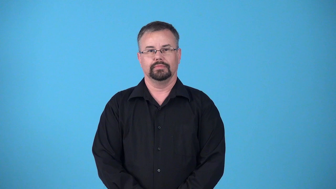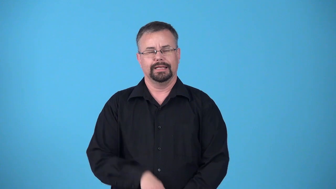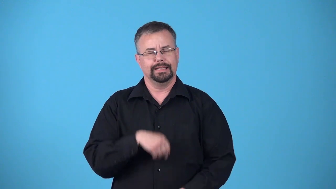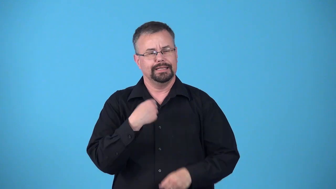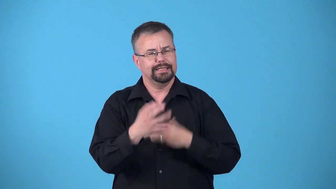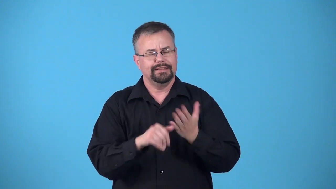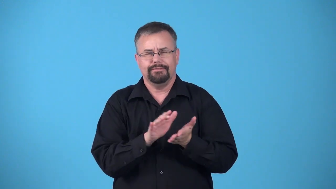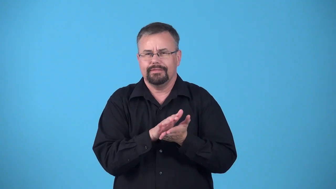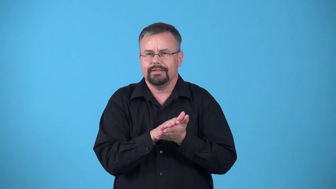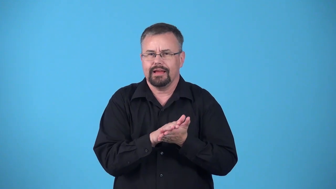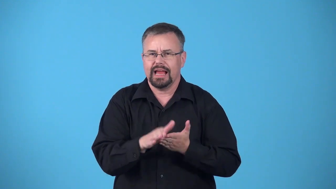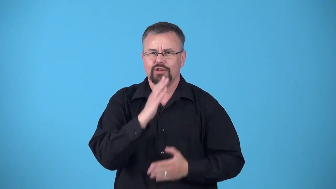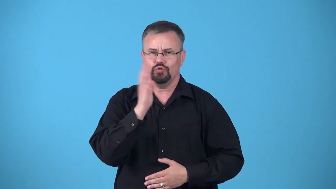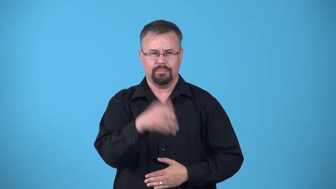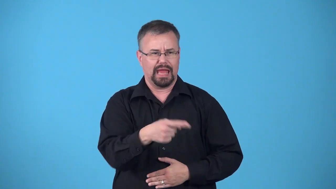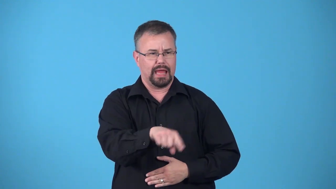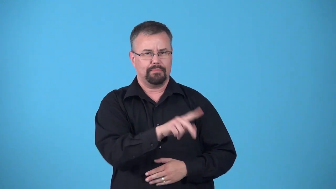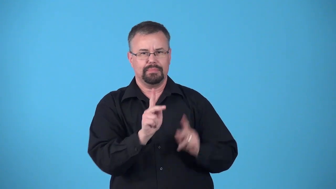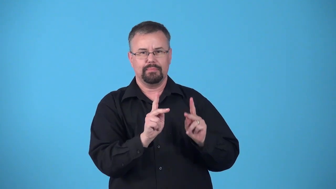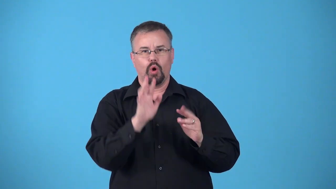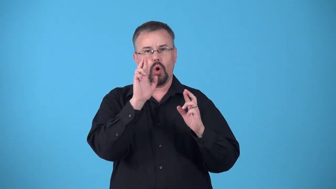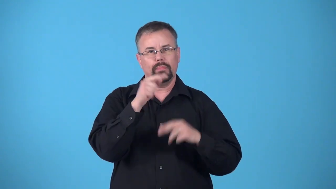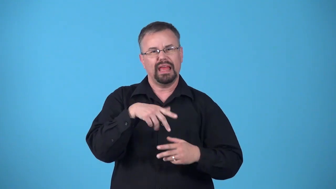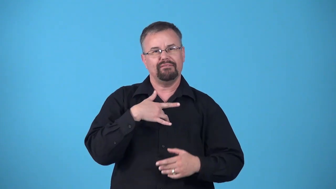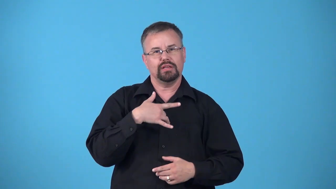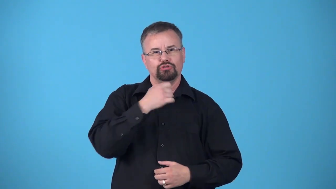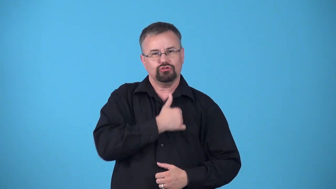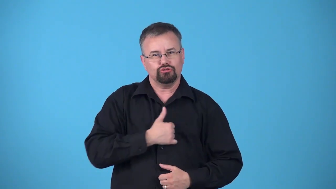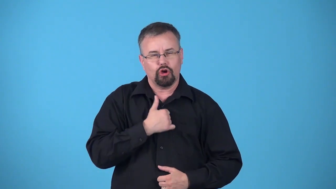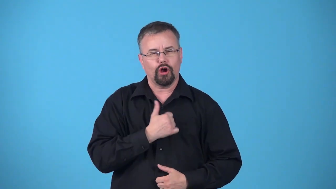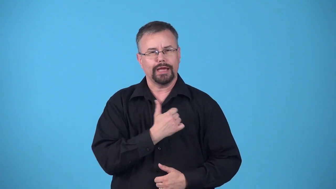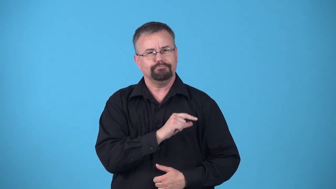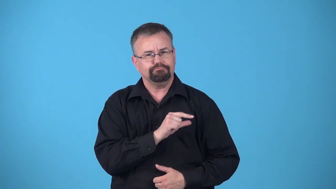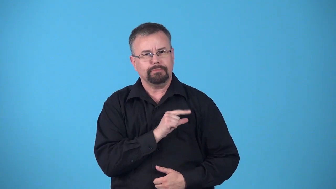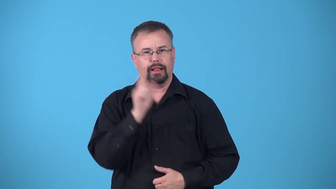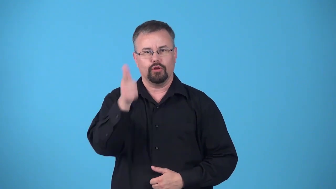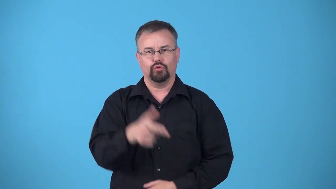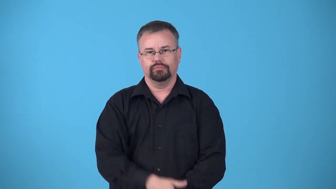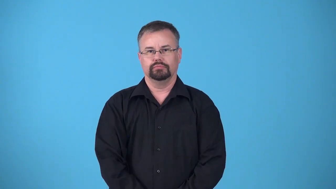heap coals on someone's head